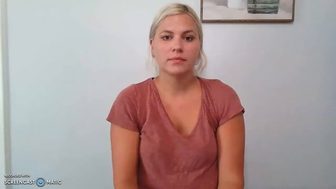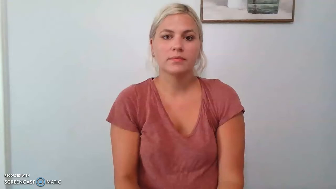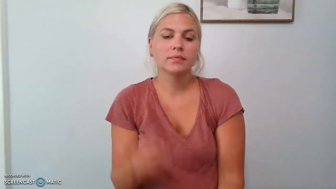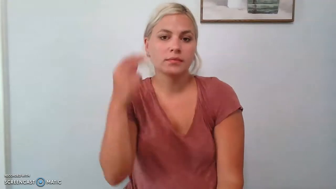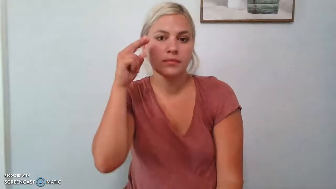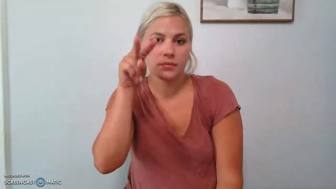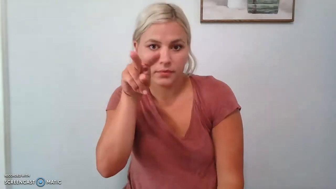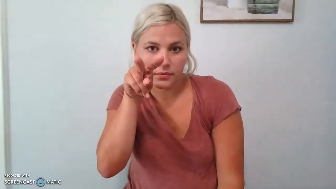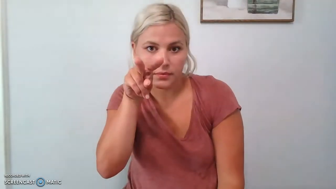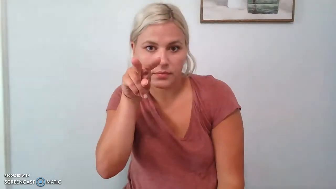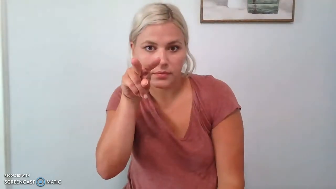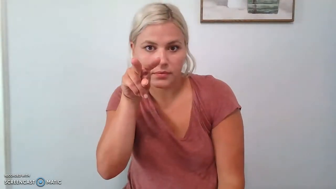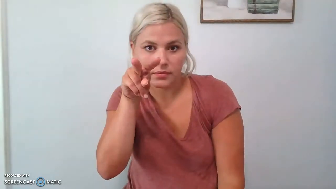LOOK